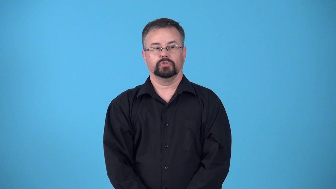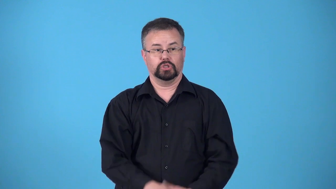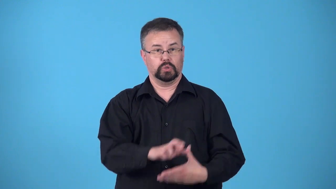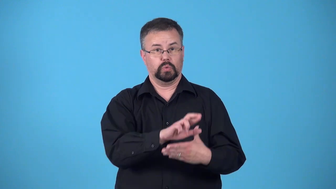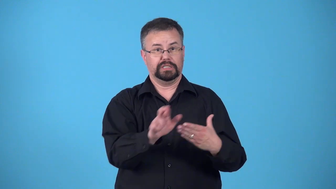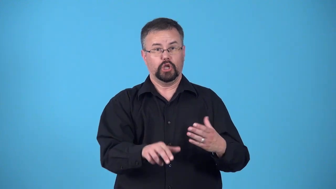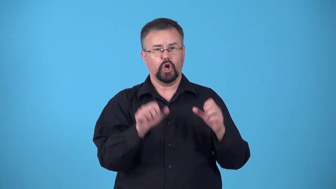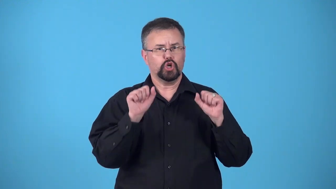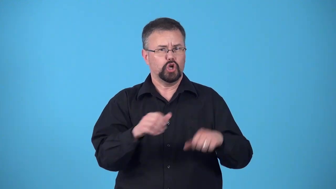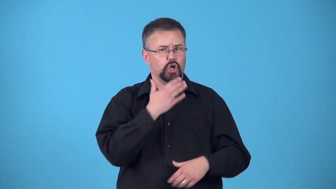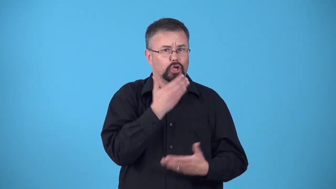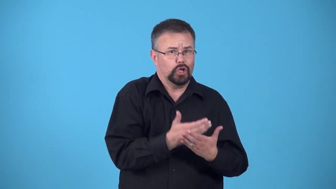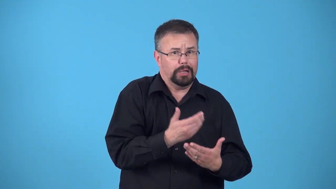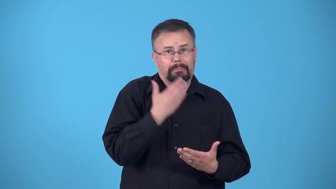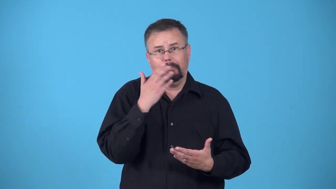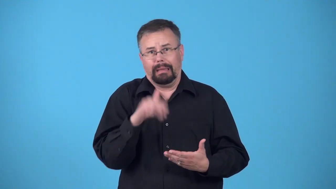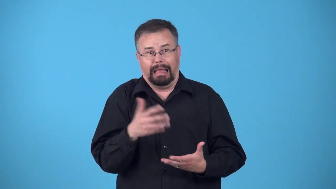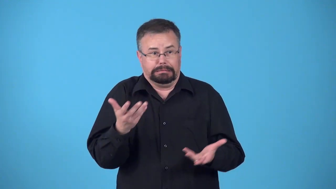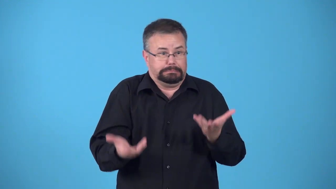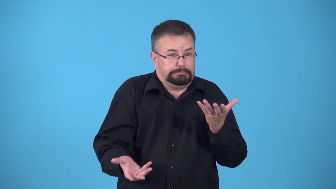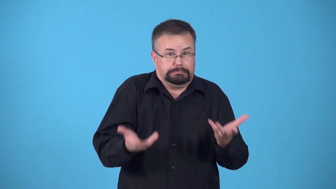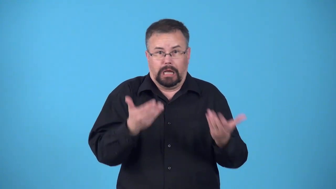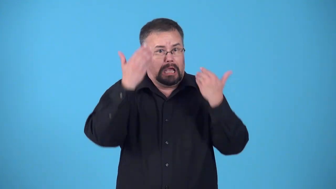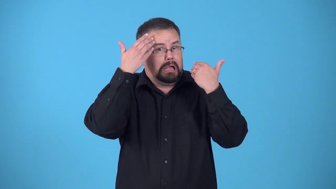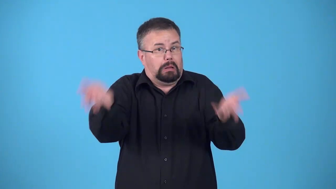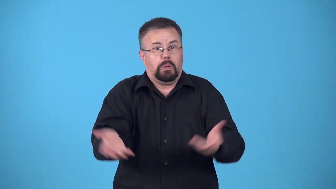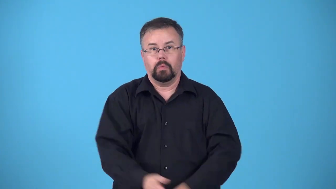touch and go